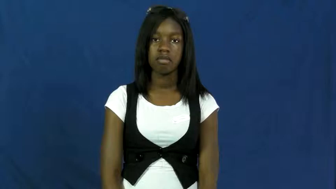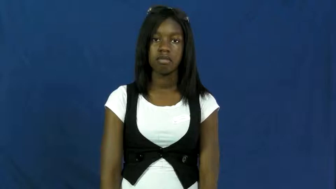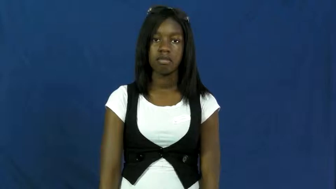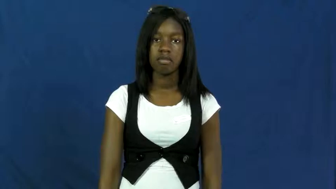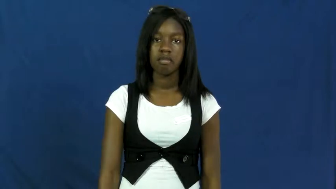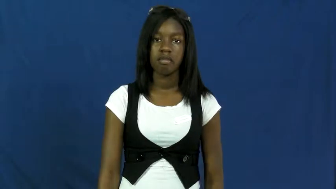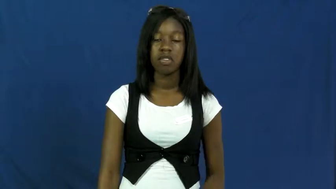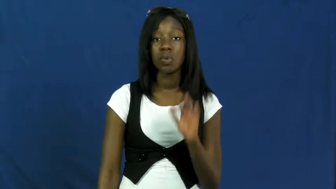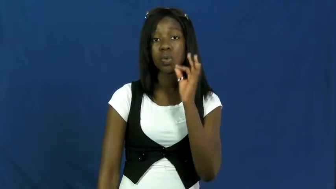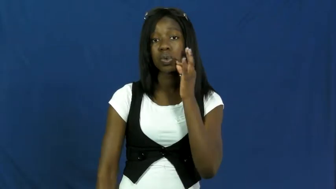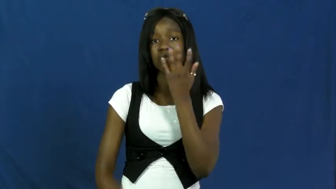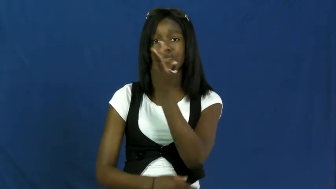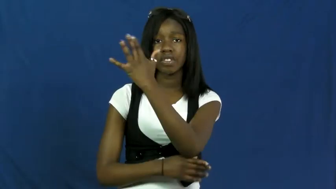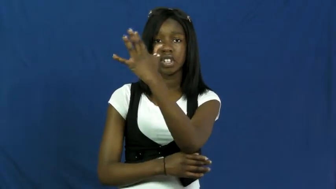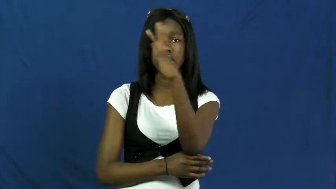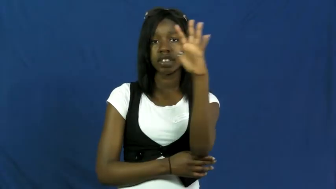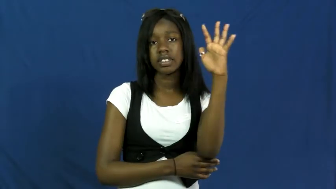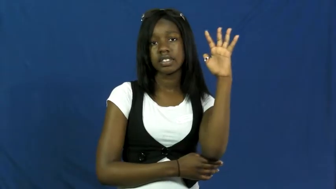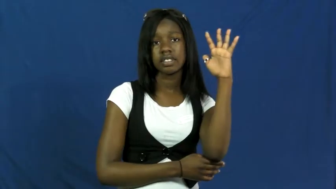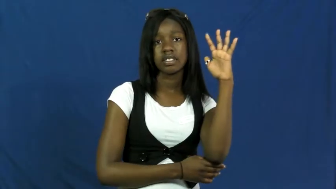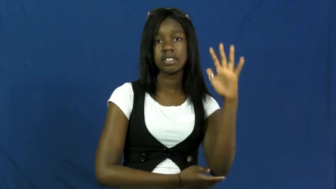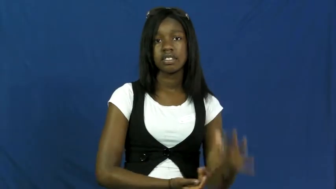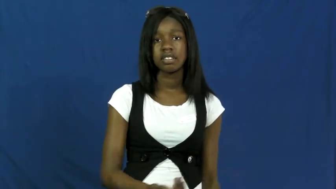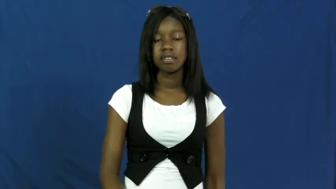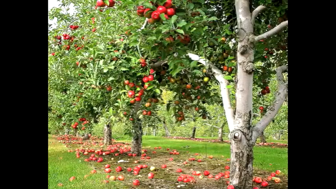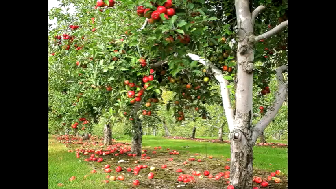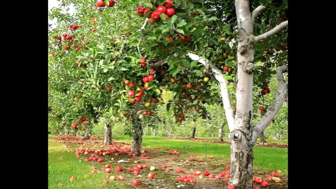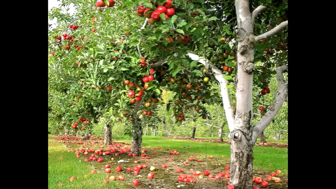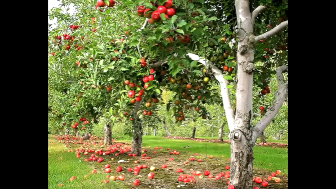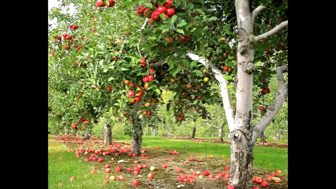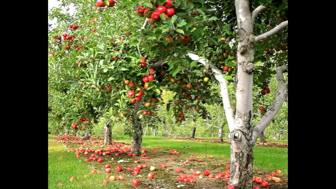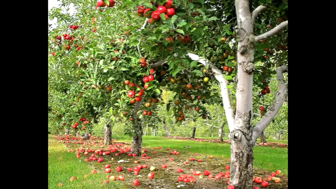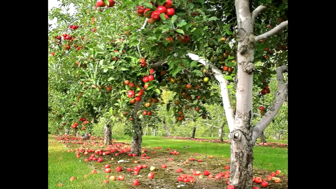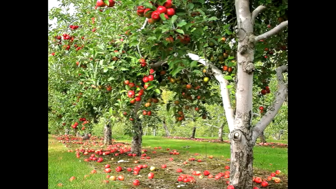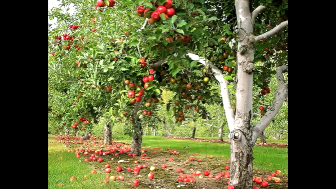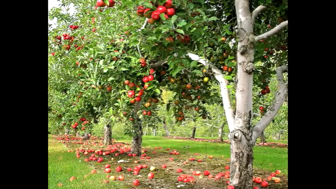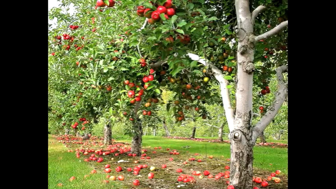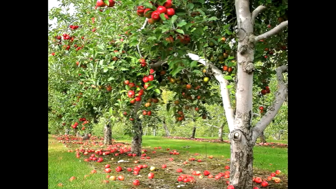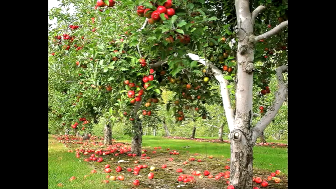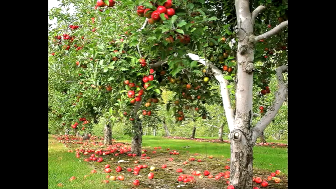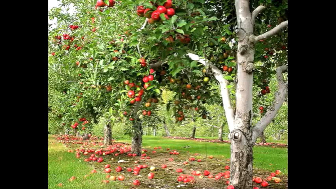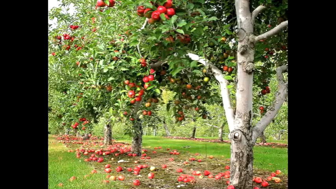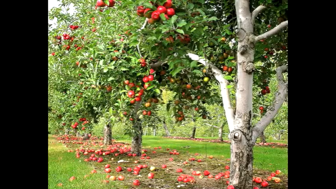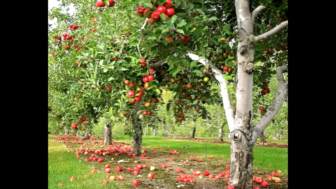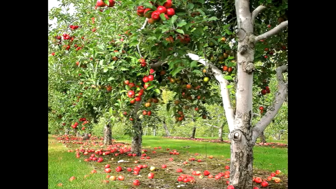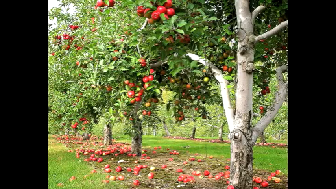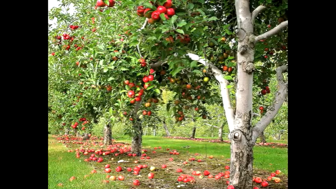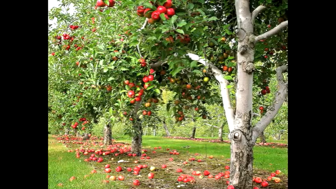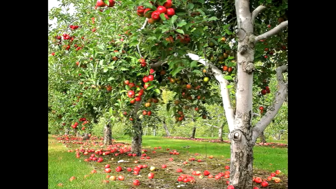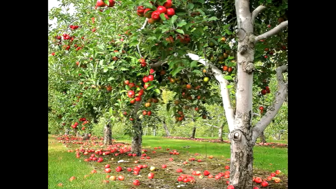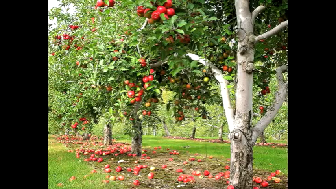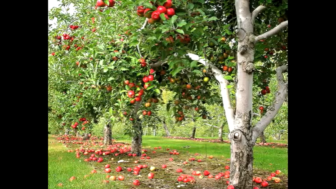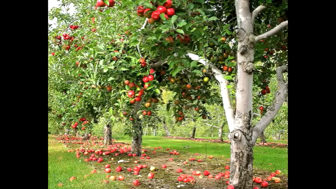orchard